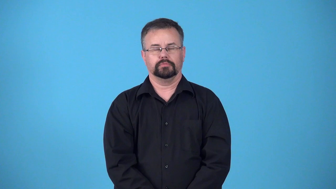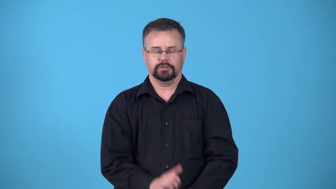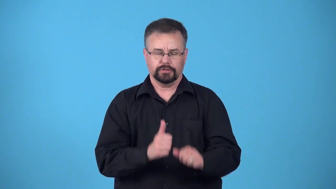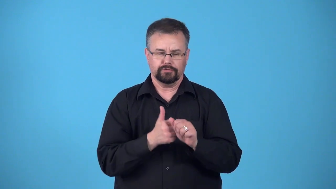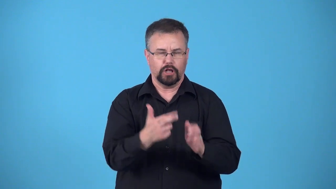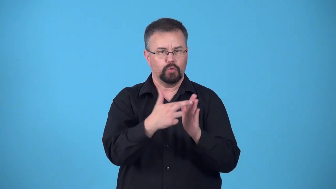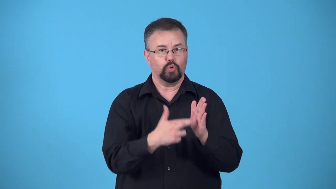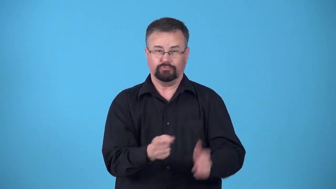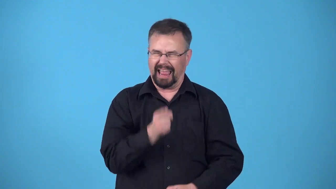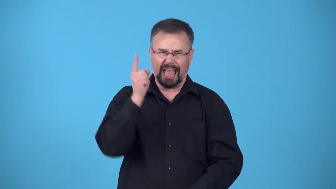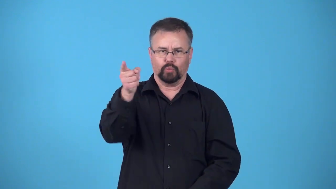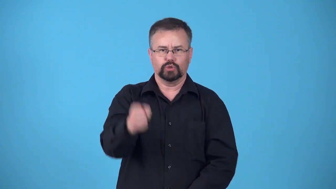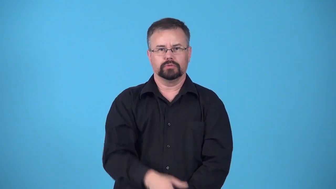toe the line